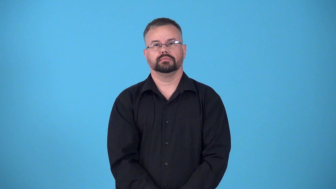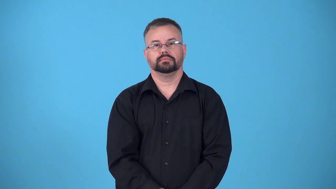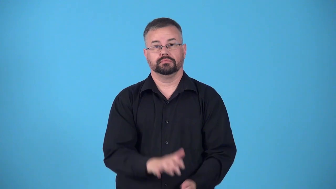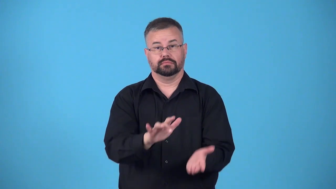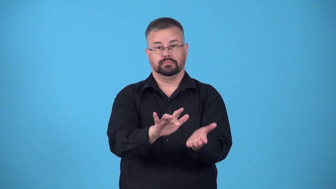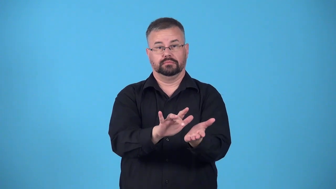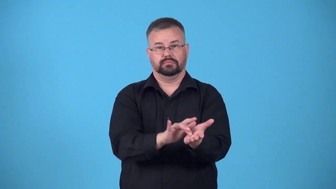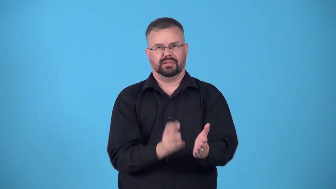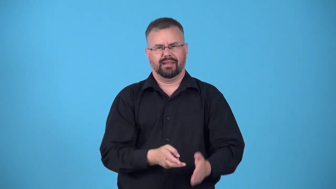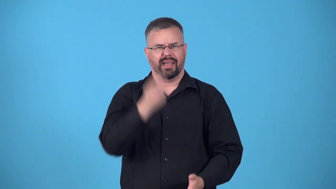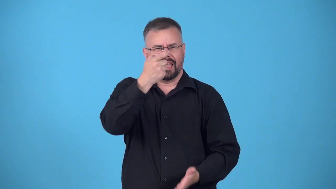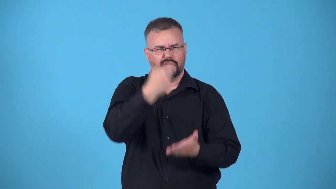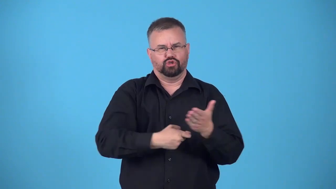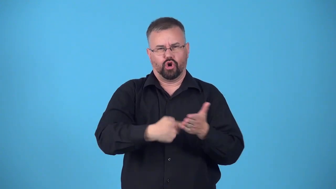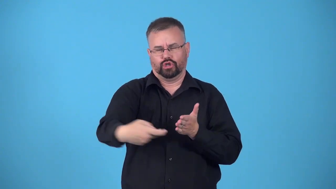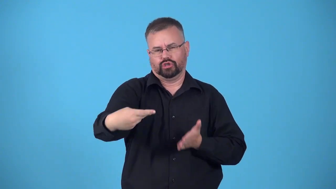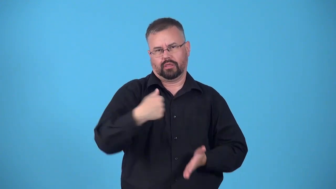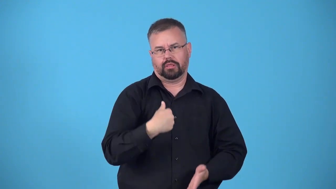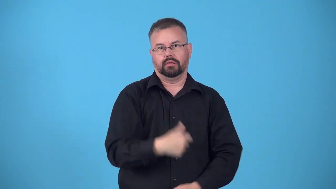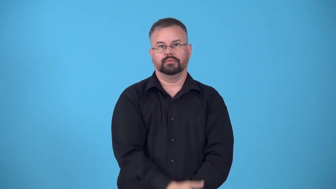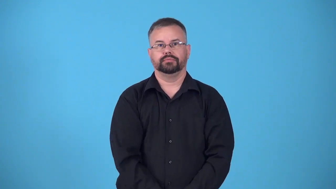rip off money